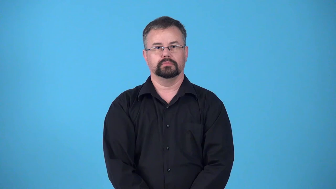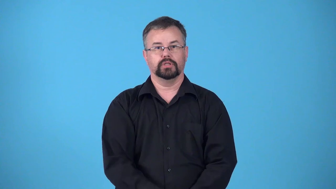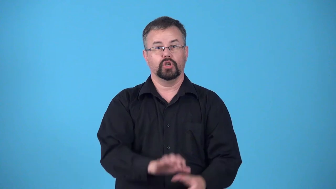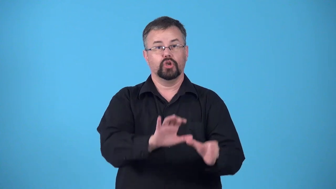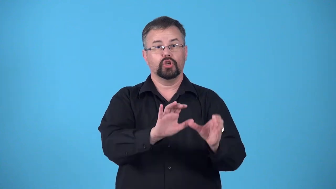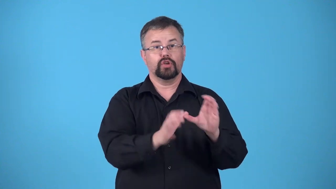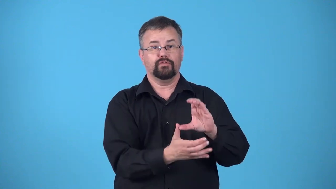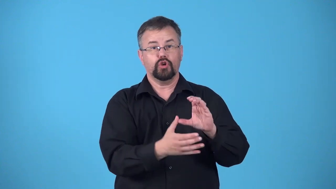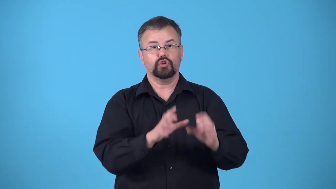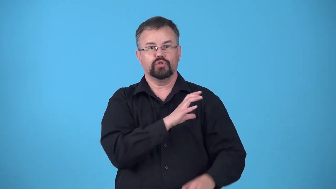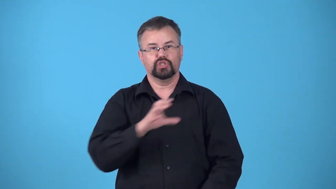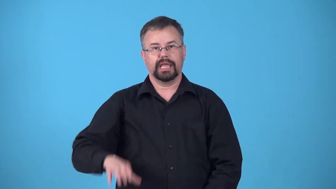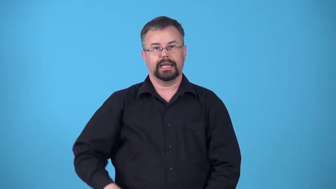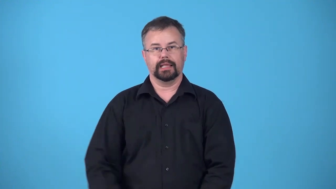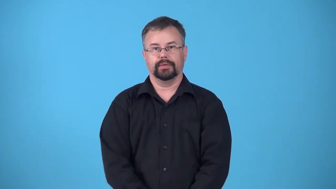born again